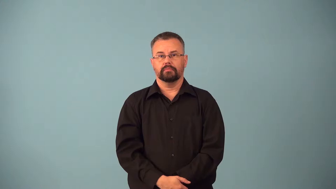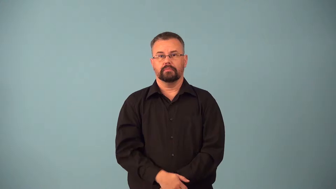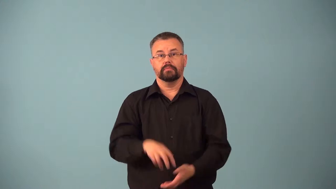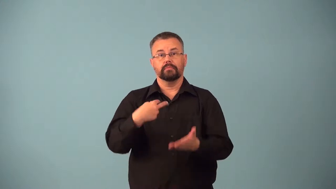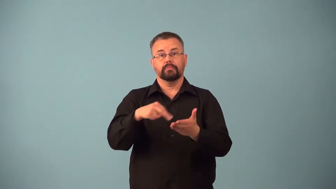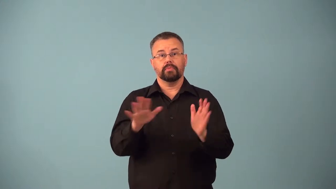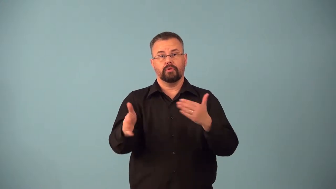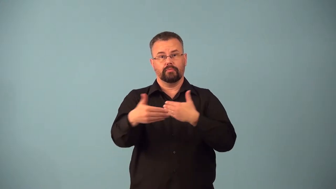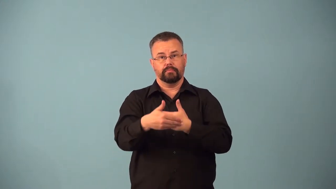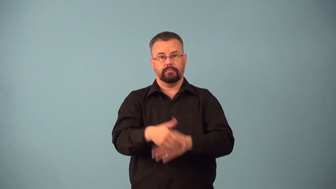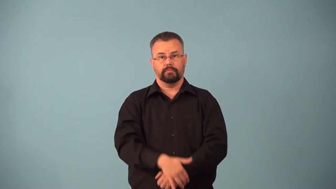ballroom